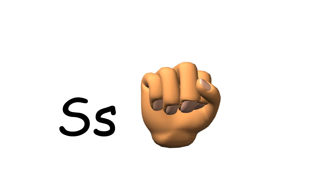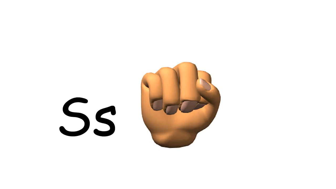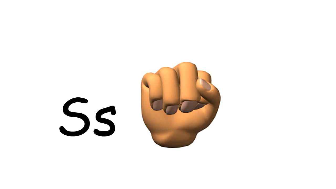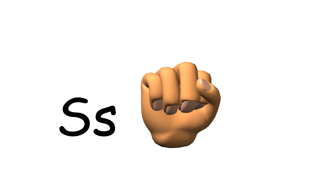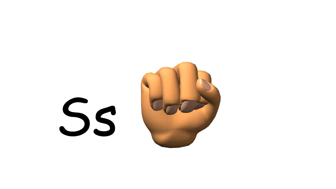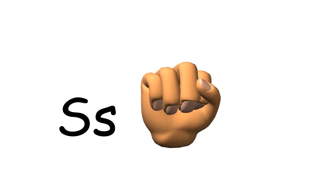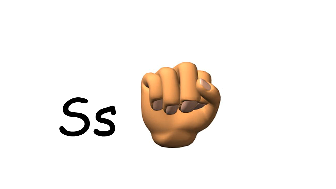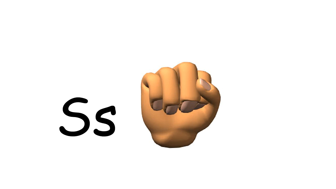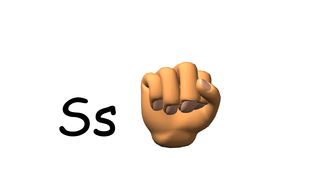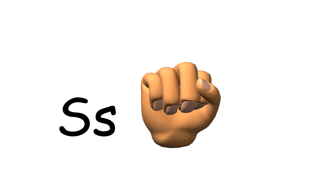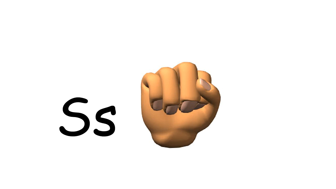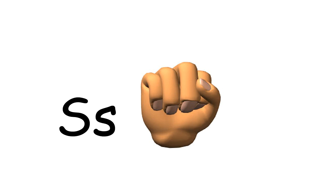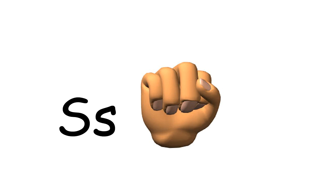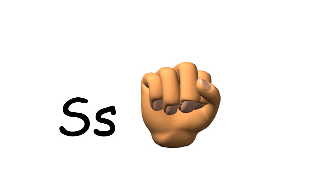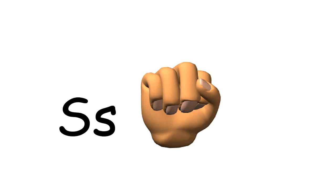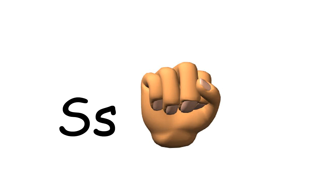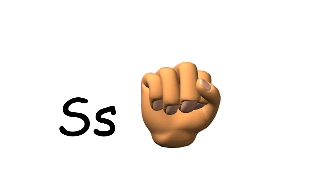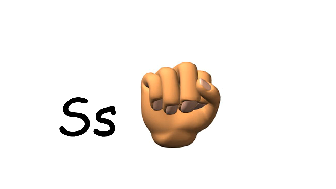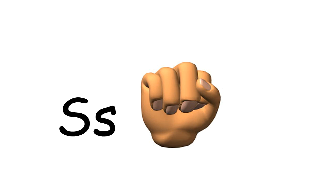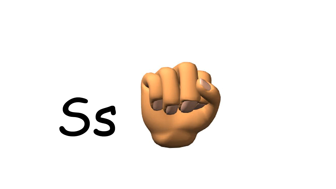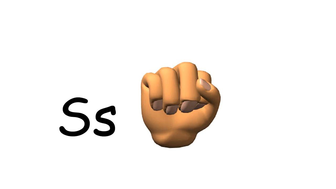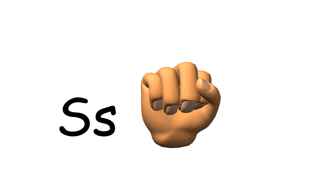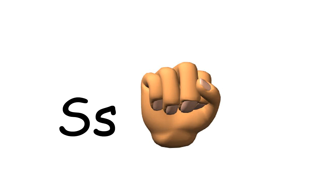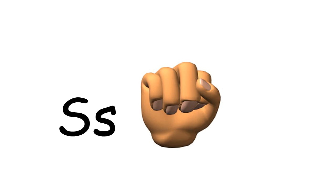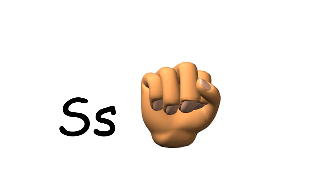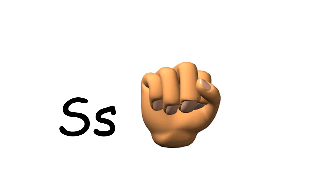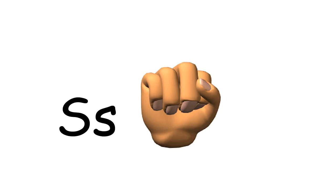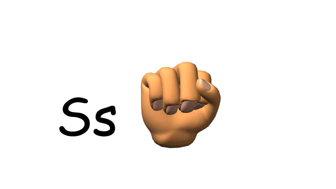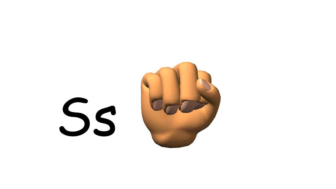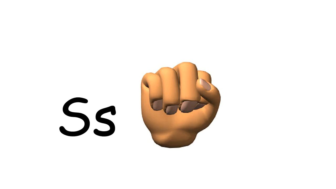s